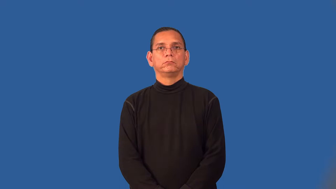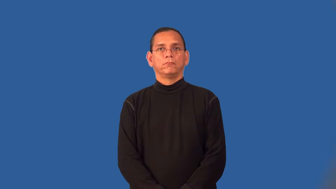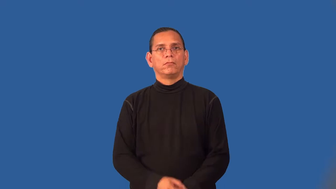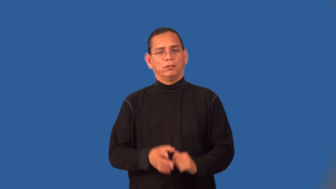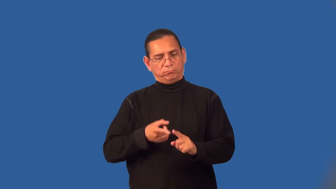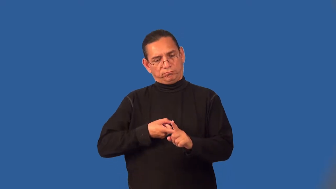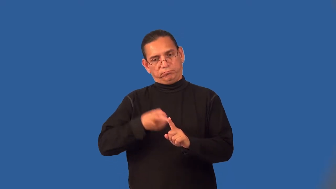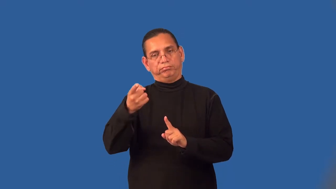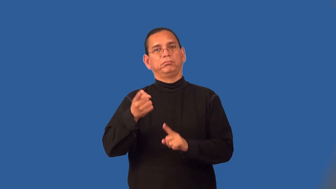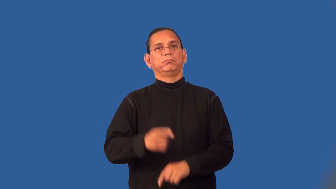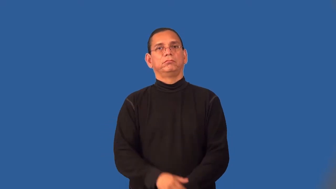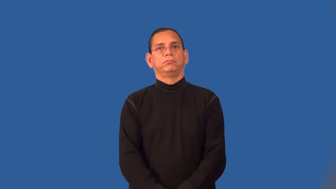specialize